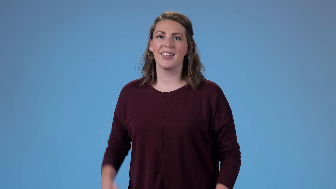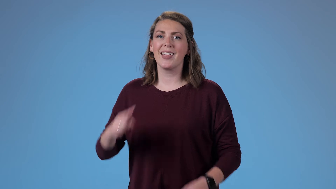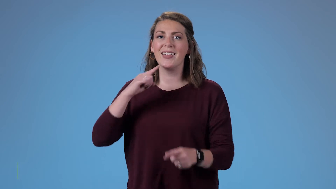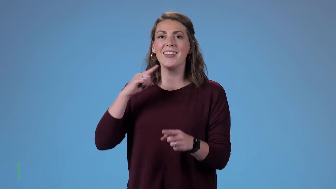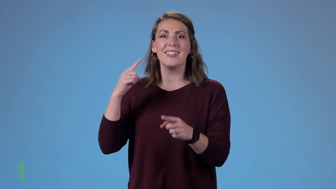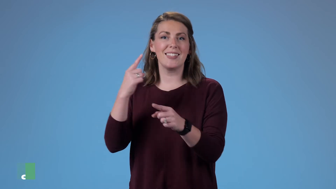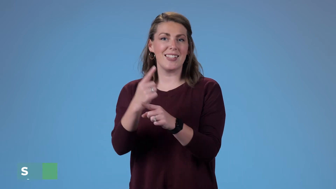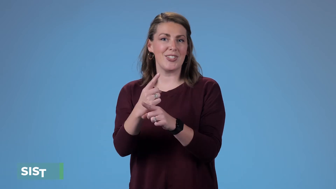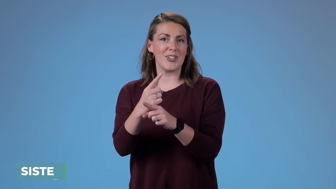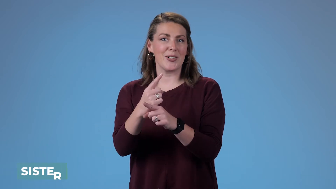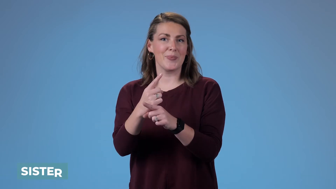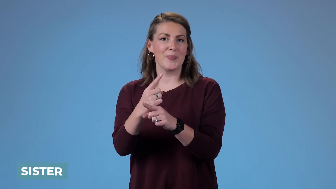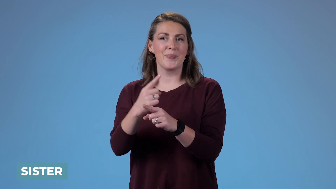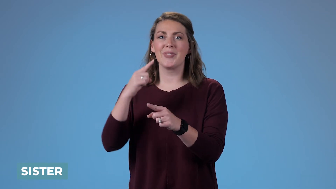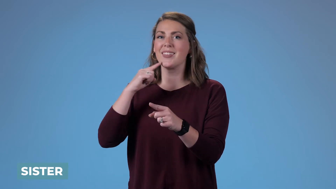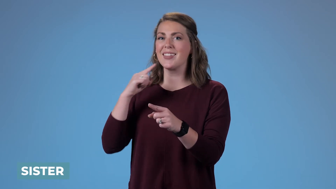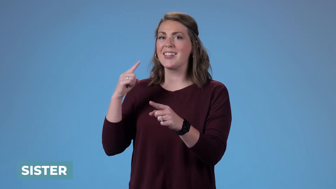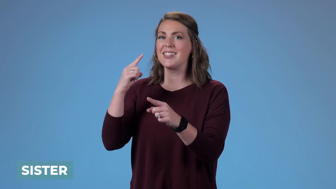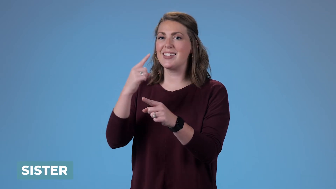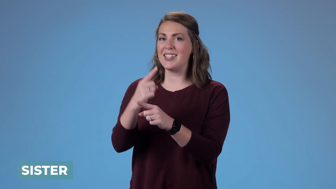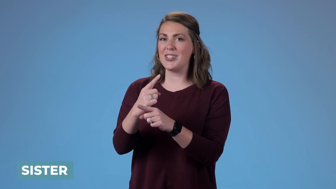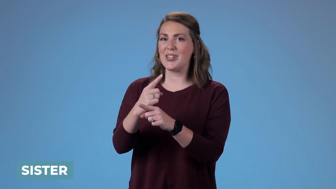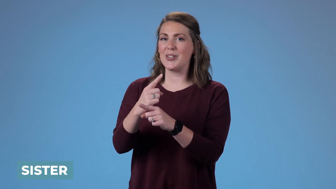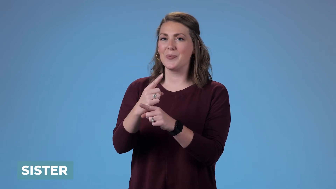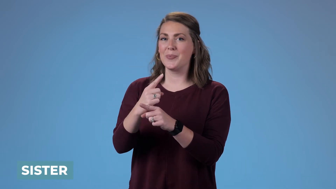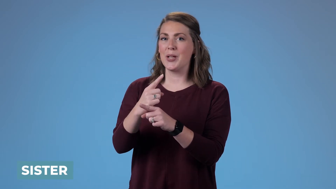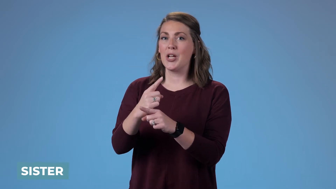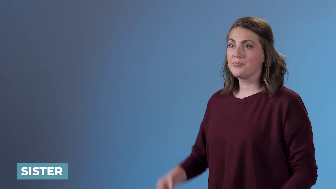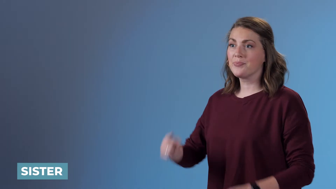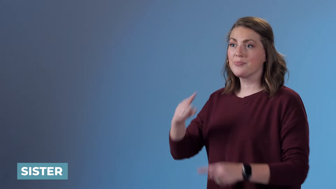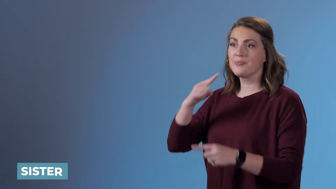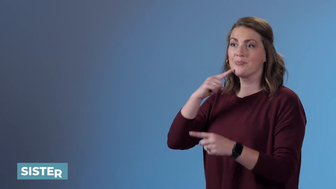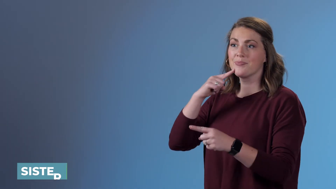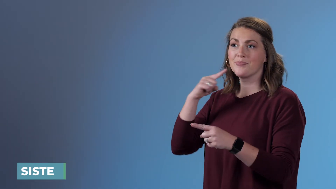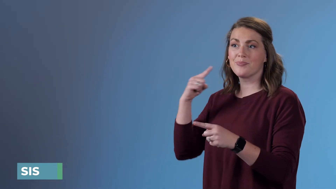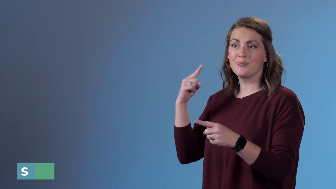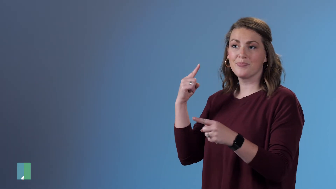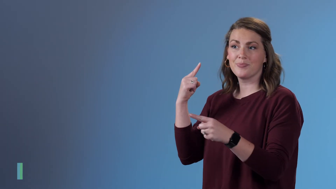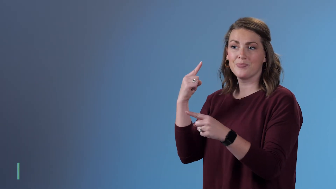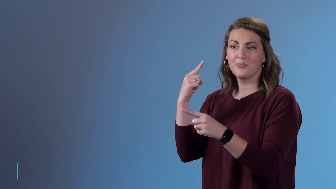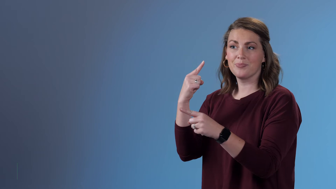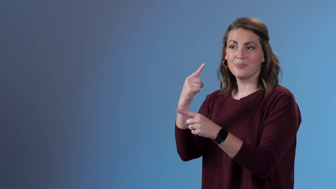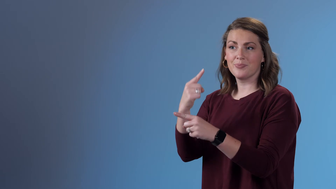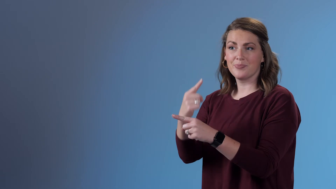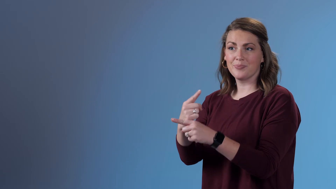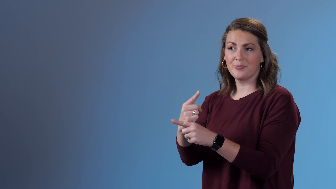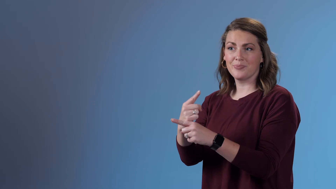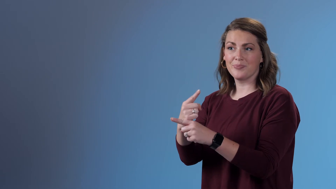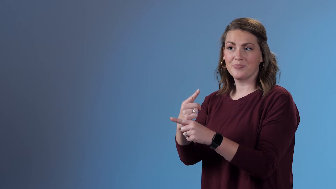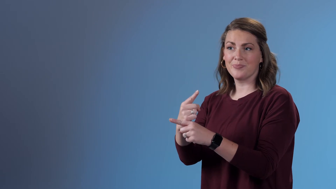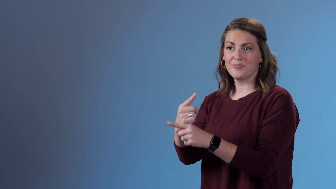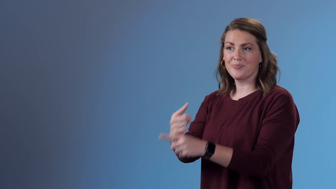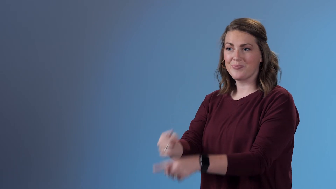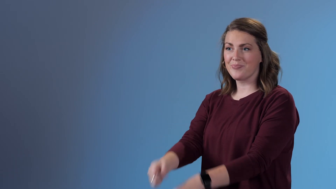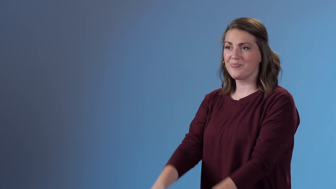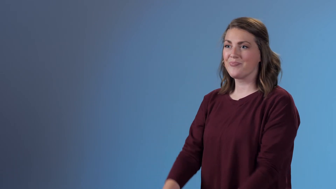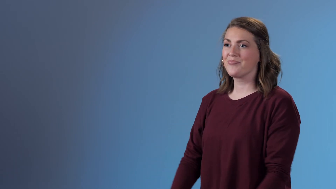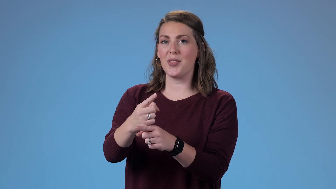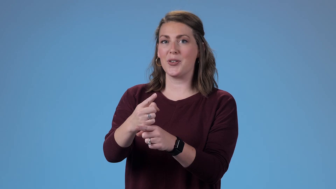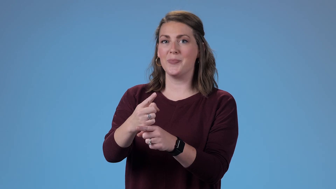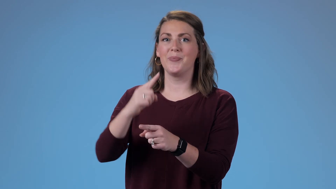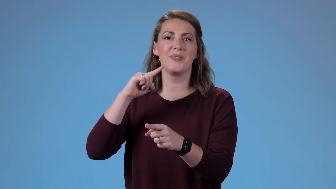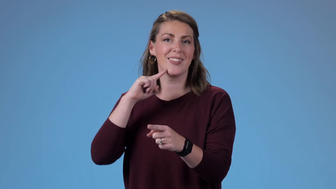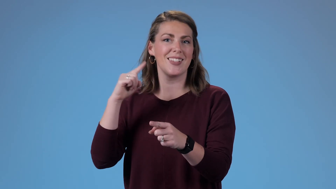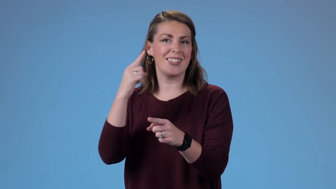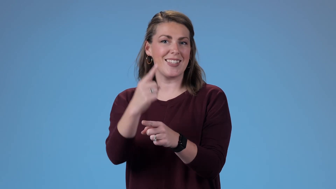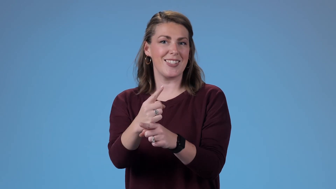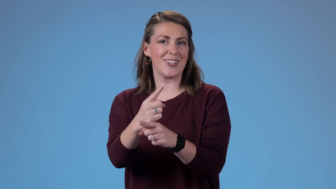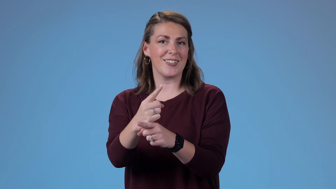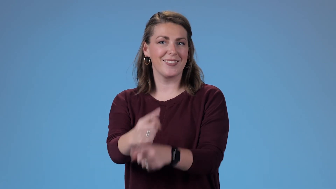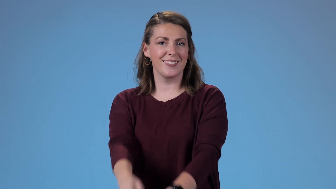Sister